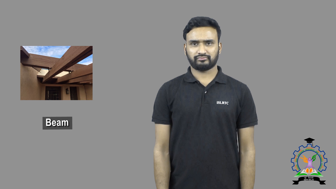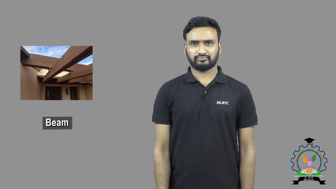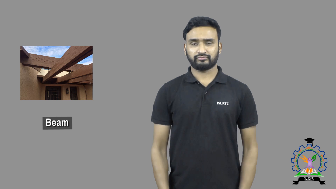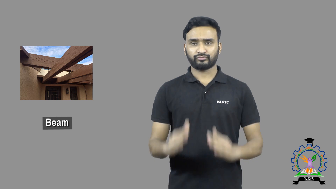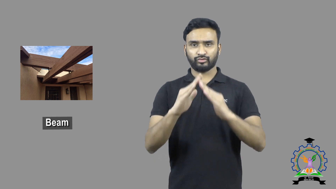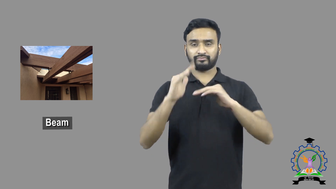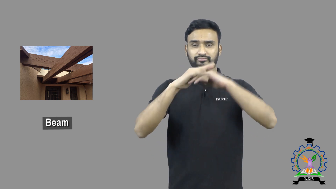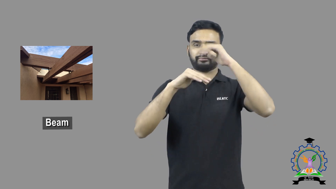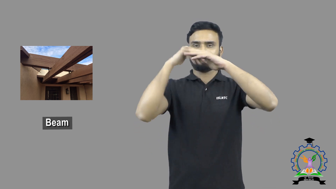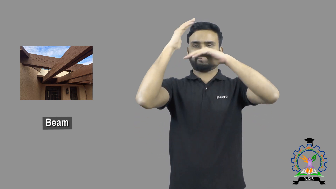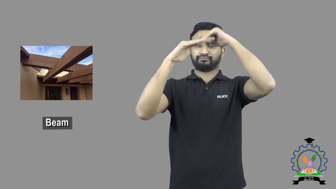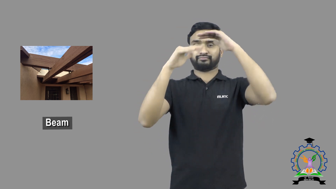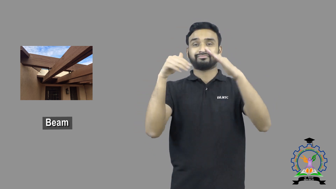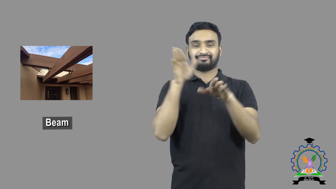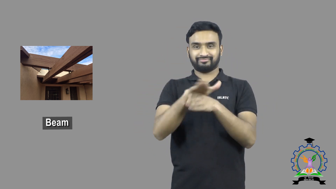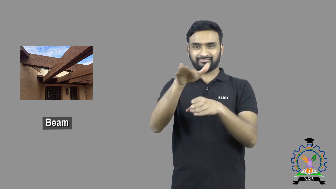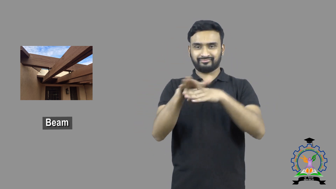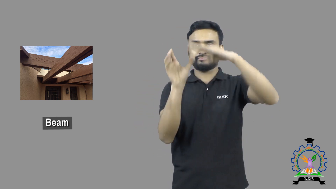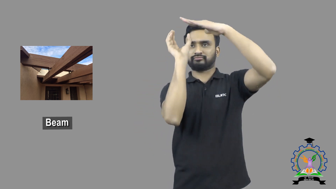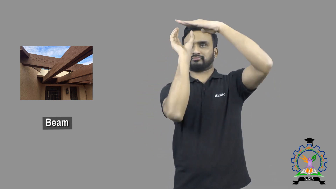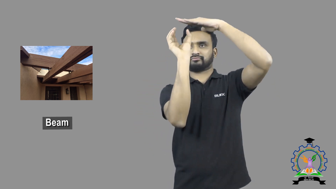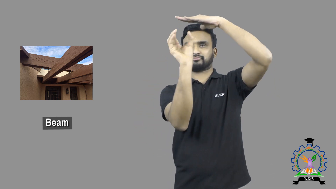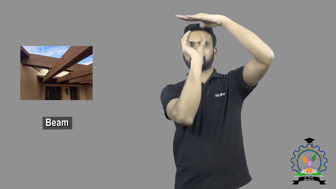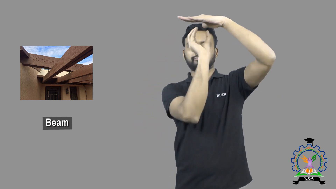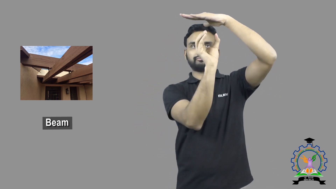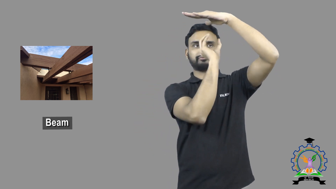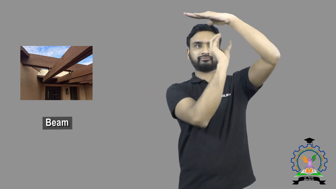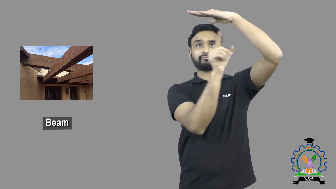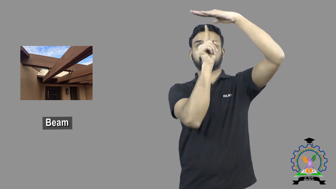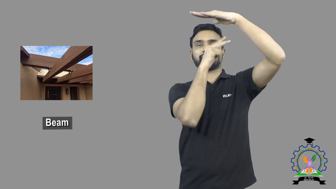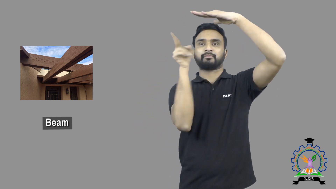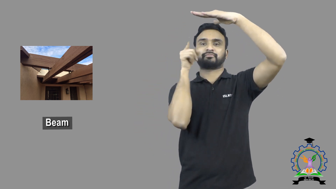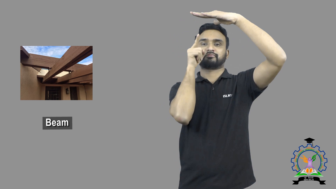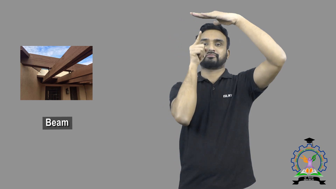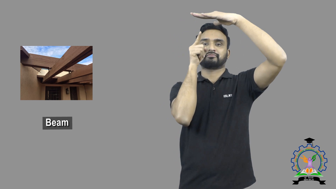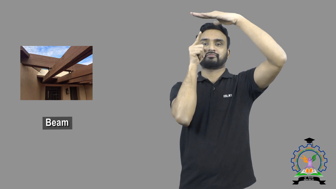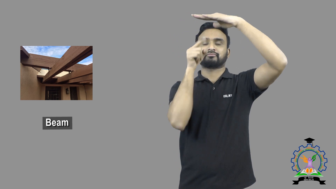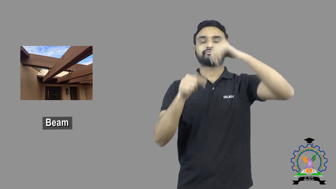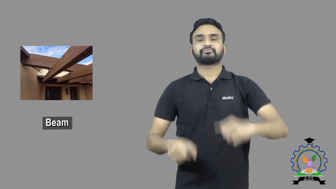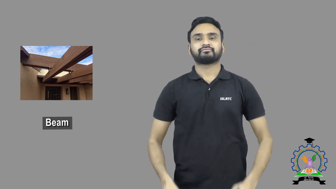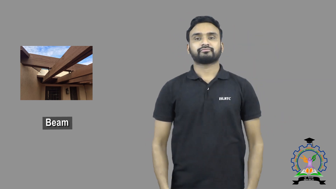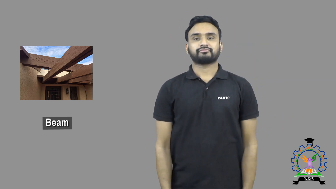Beam